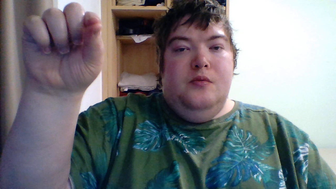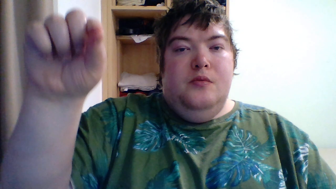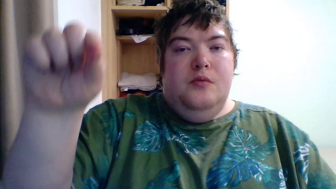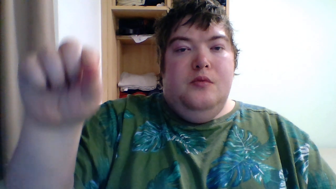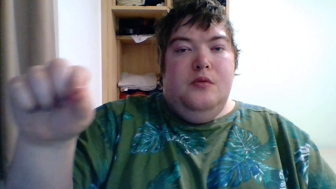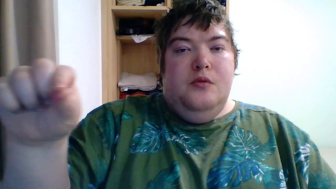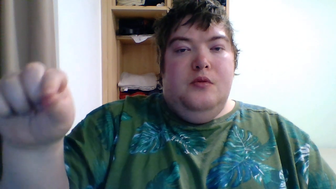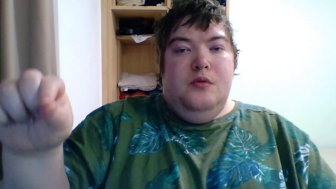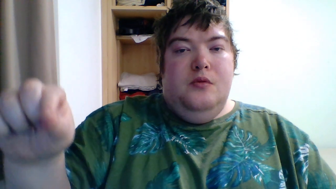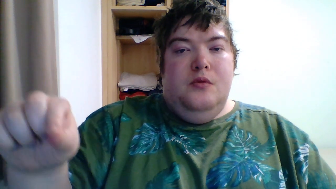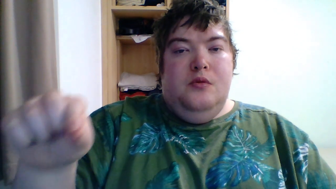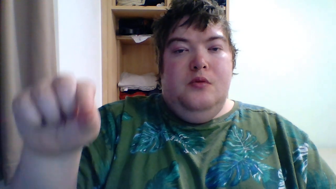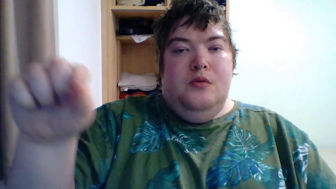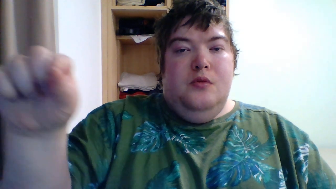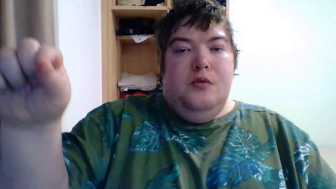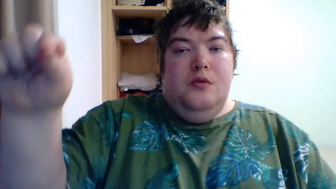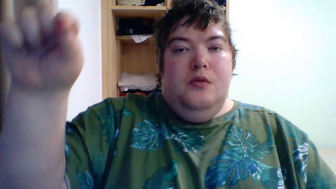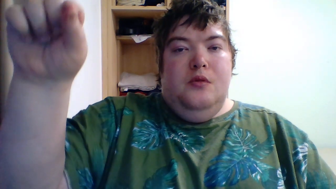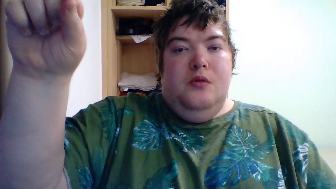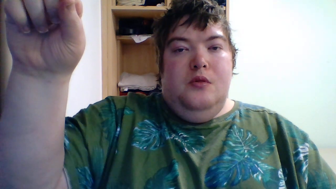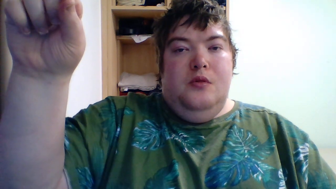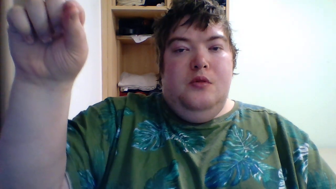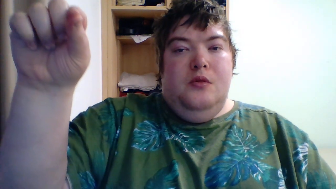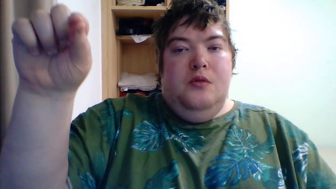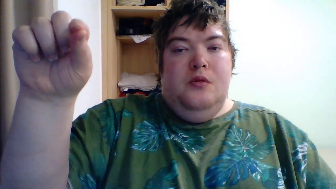call a sprit to your home